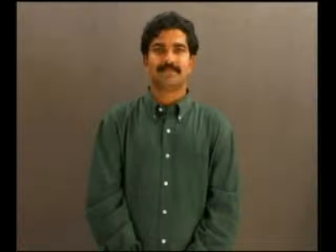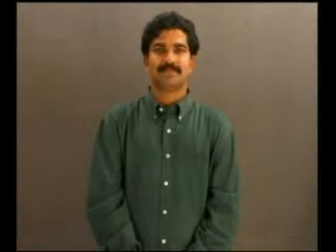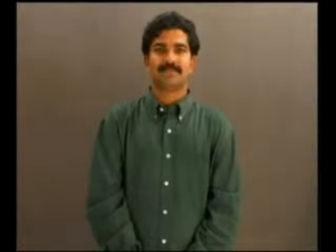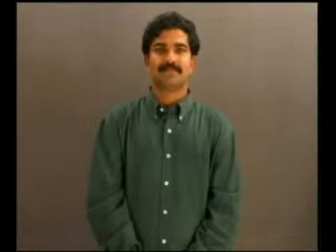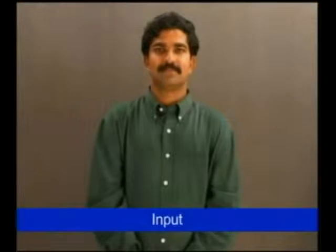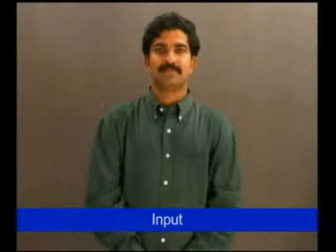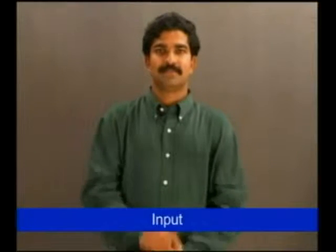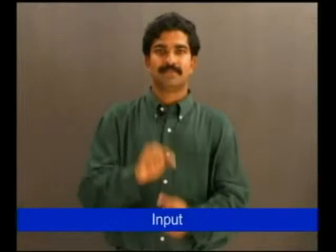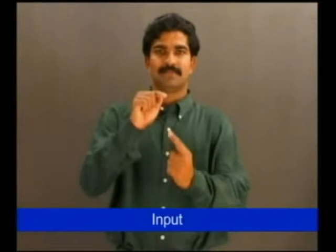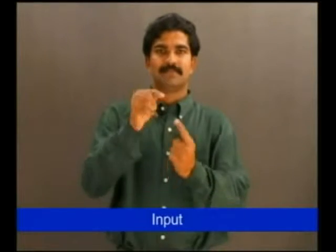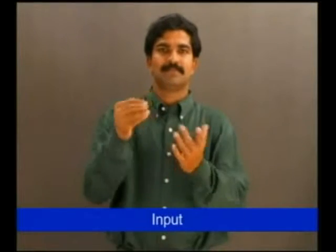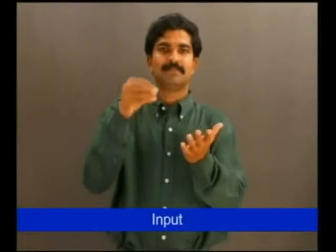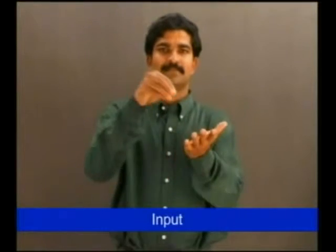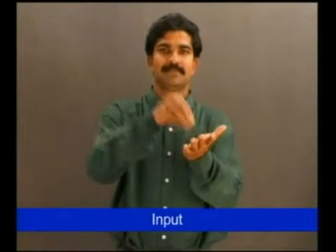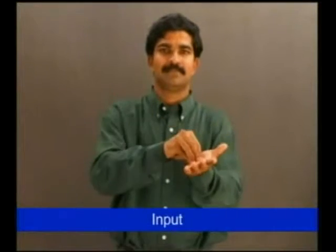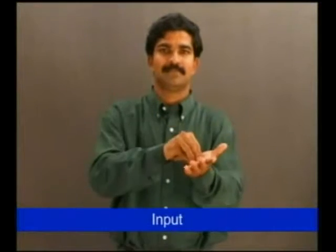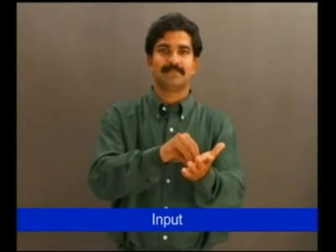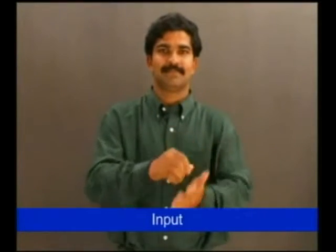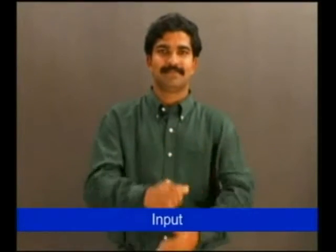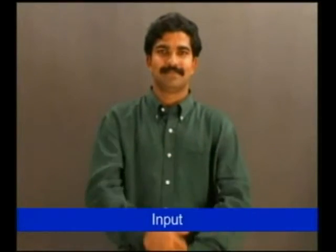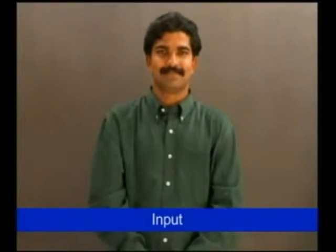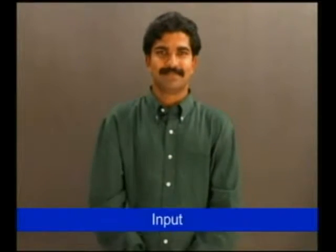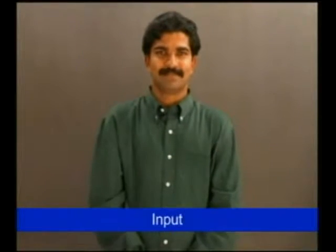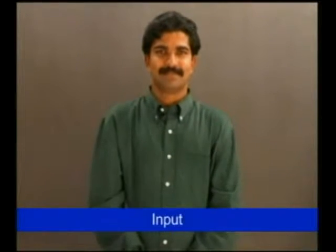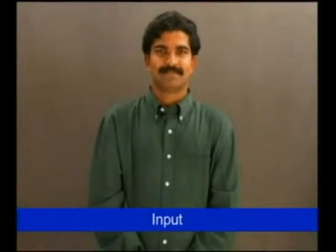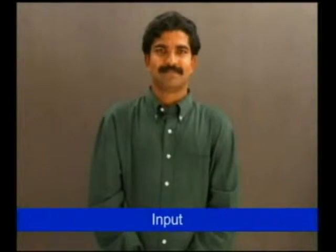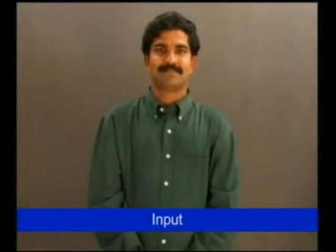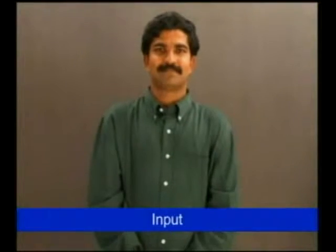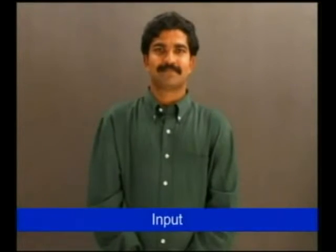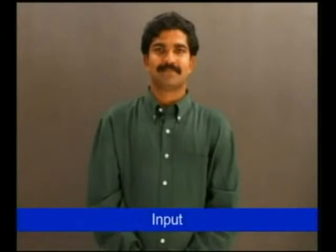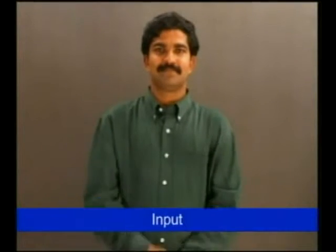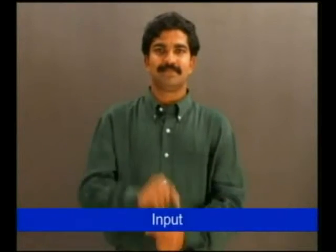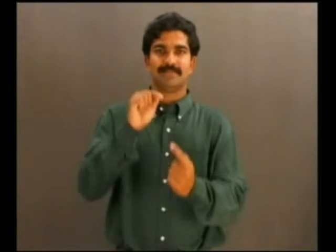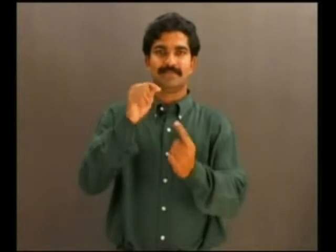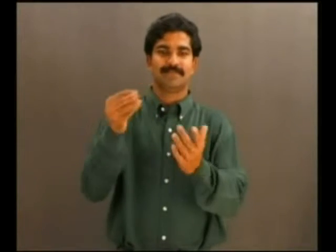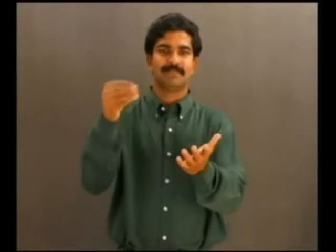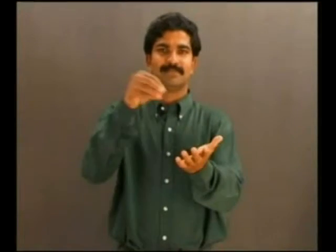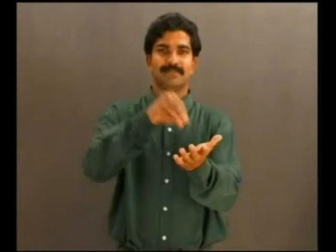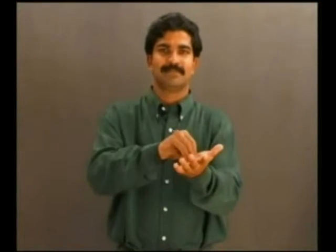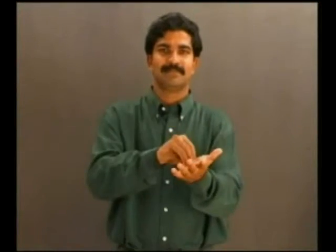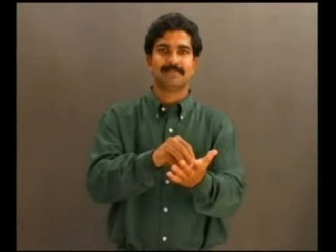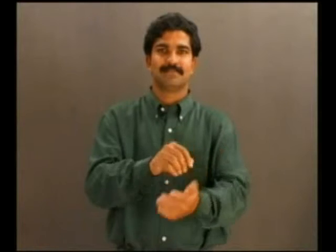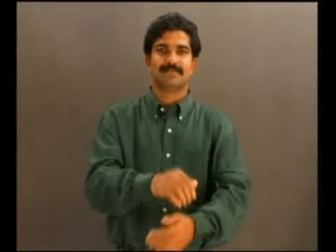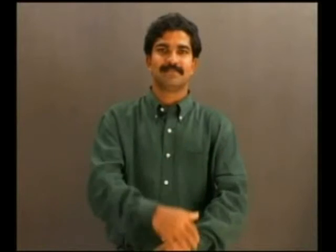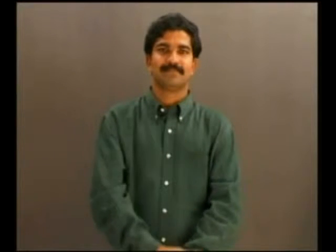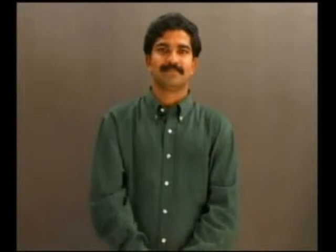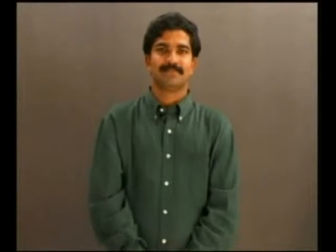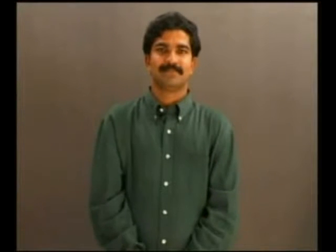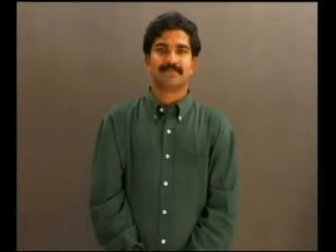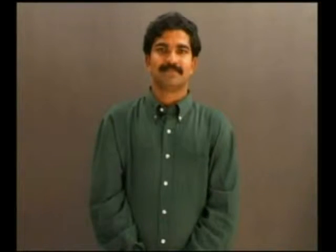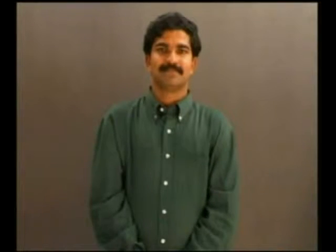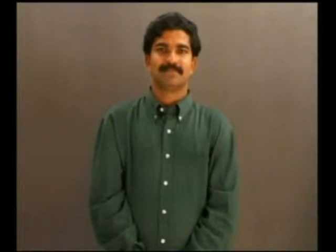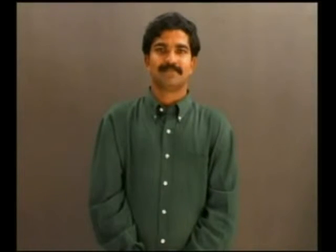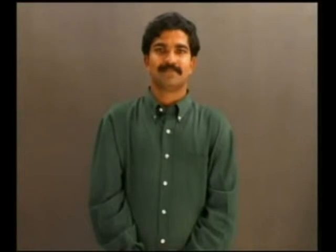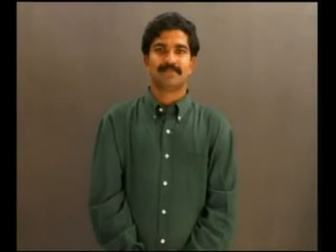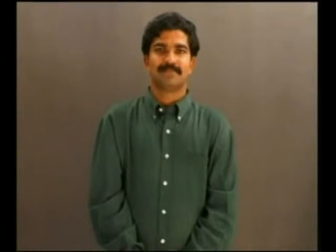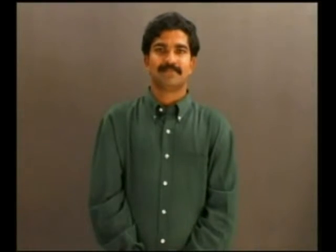Input